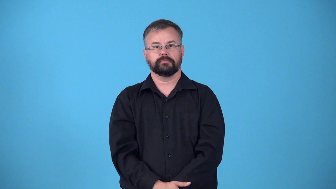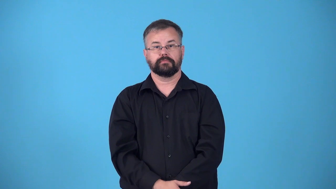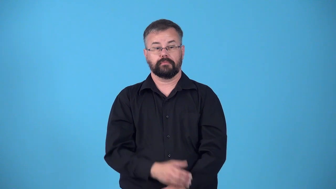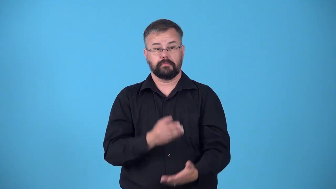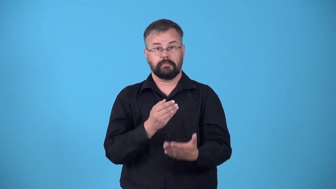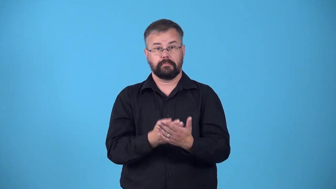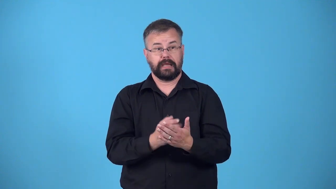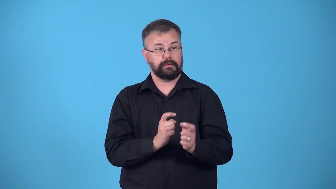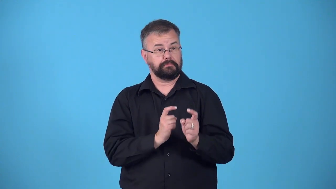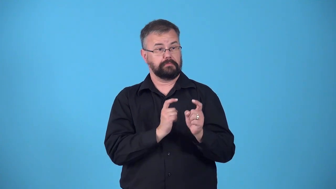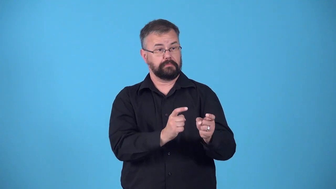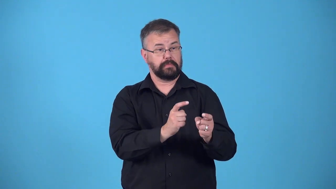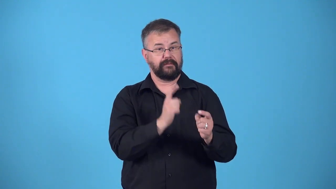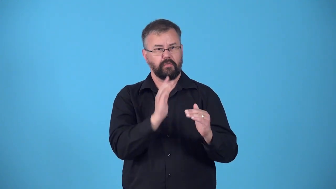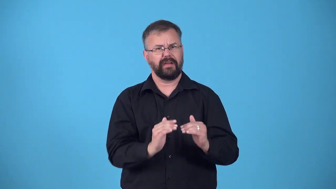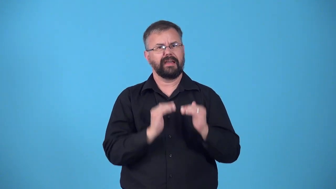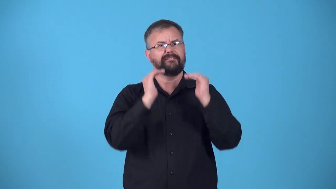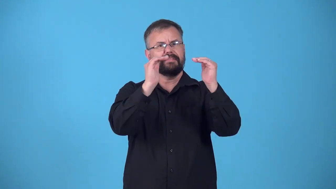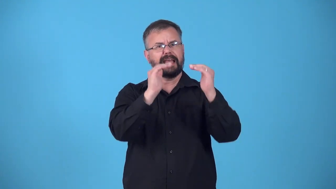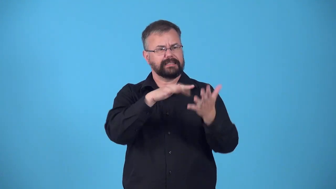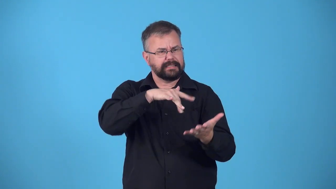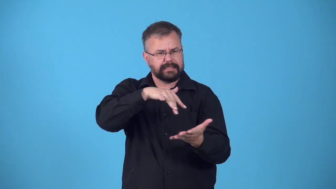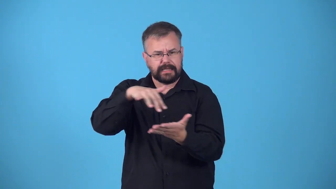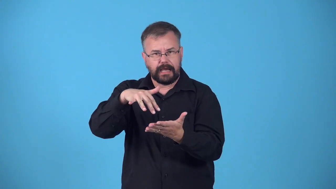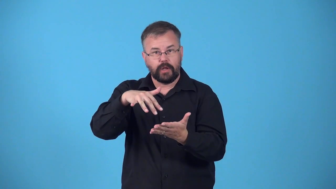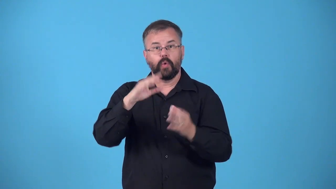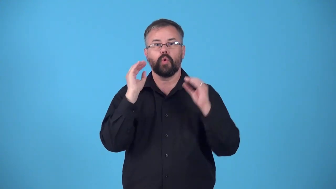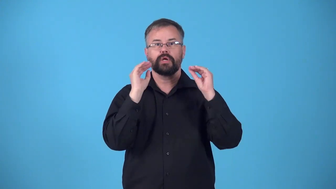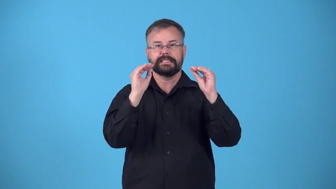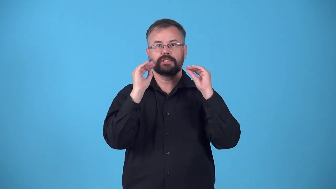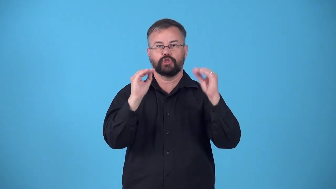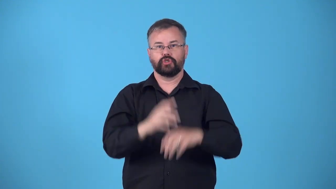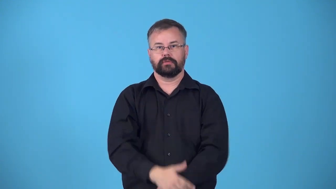fellowship